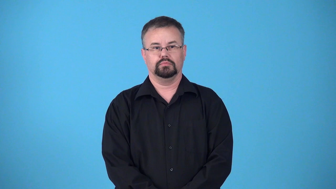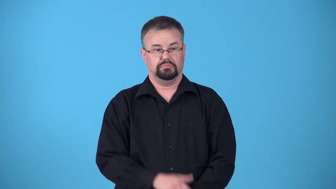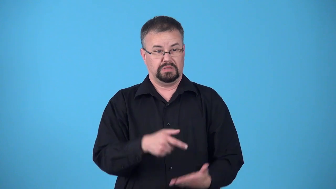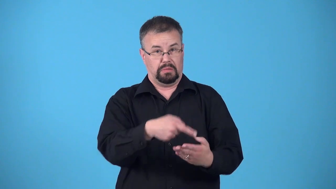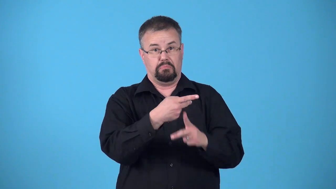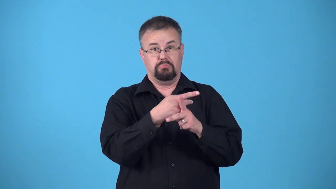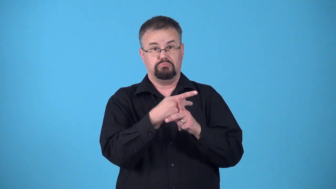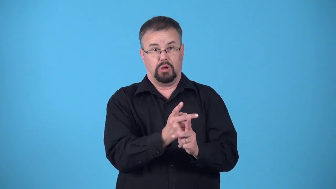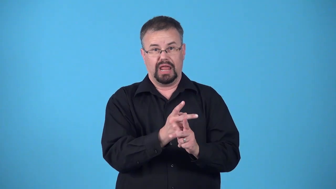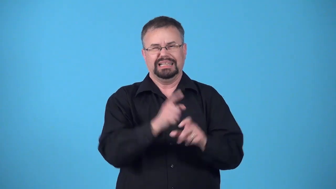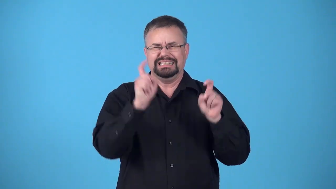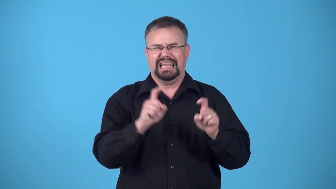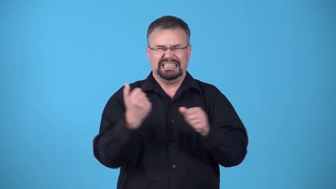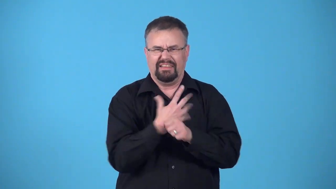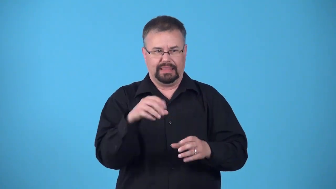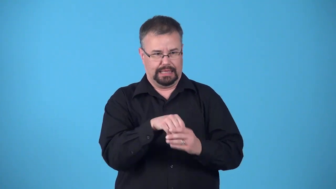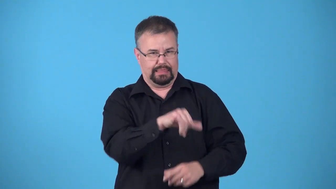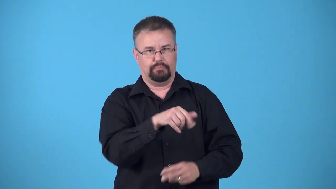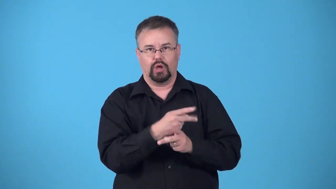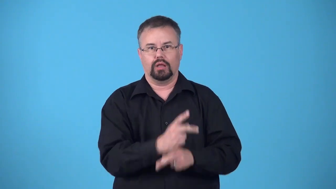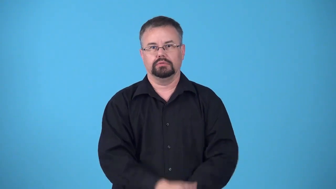put it through its paces